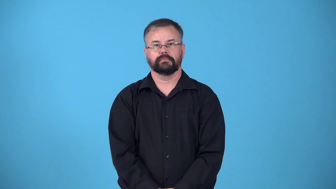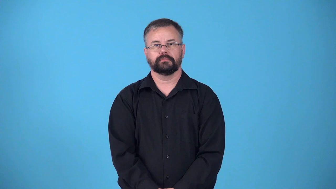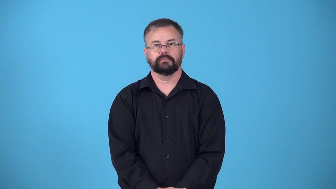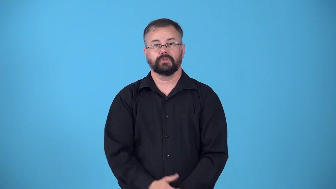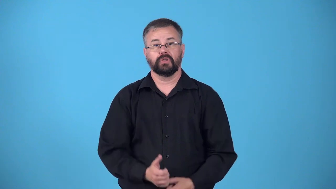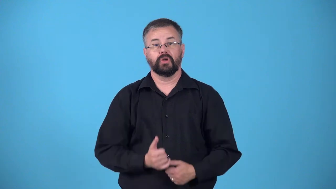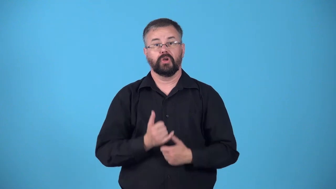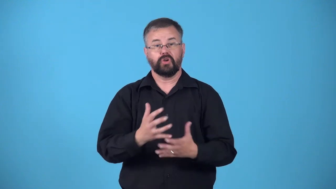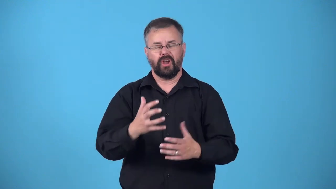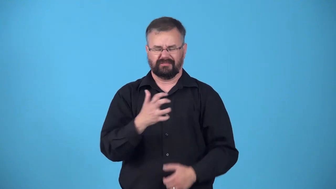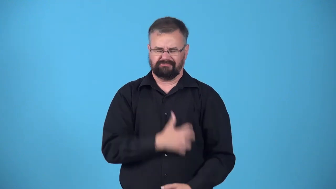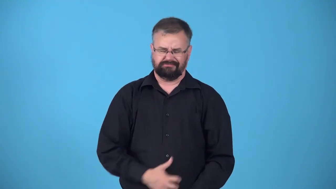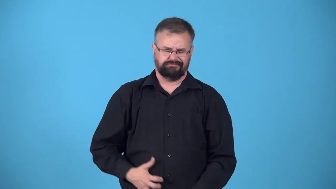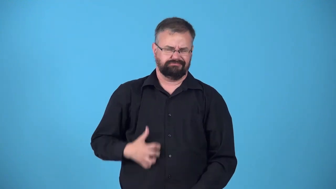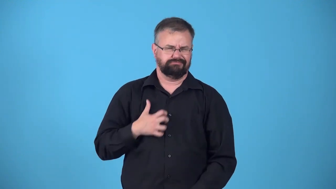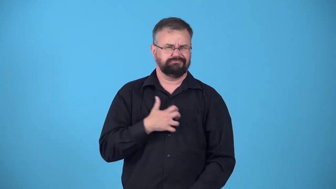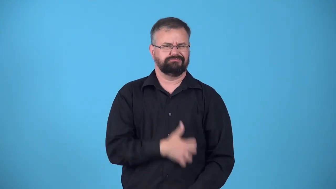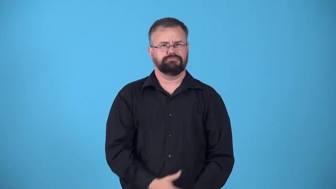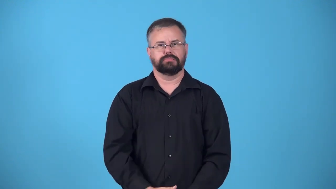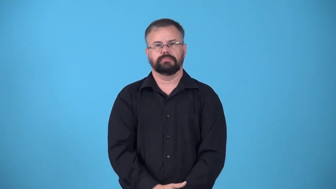envenom